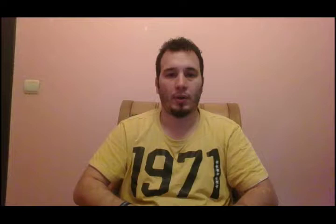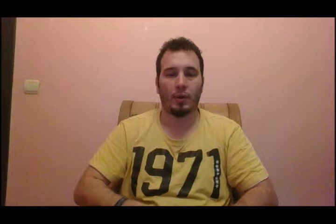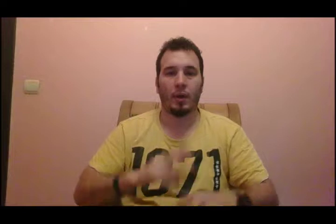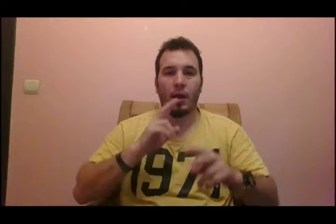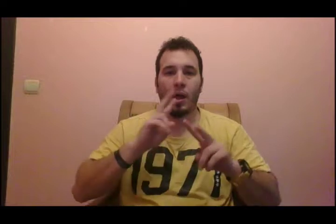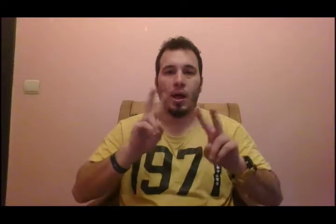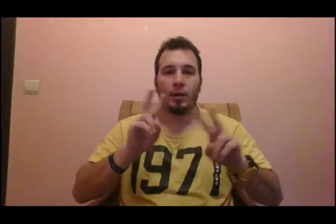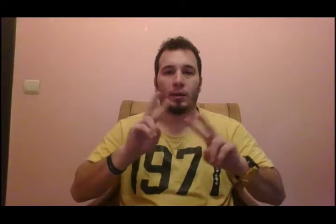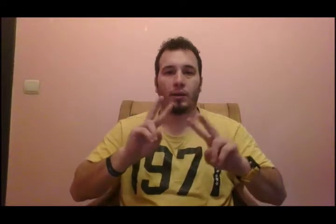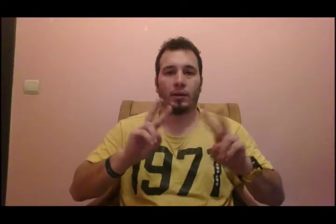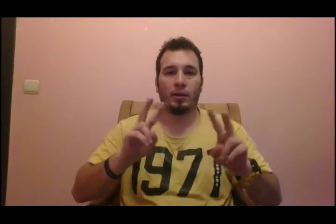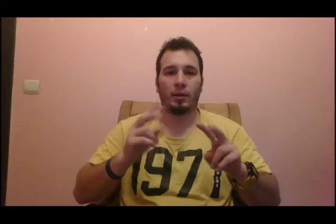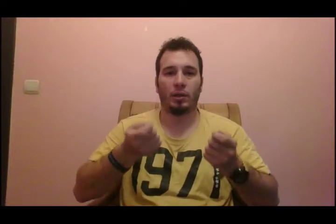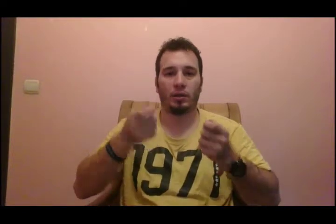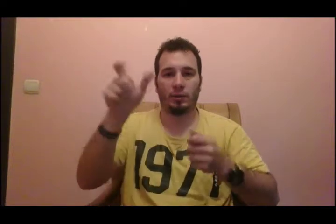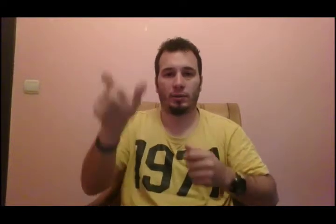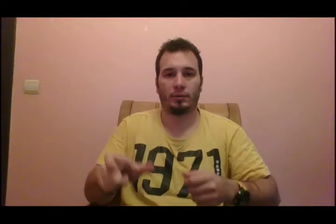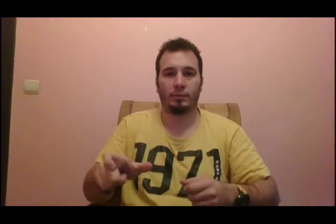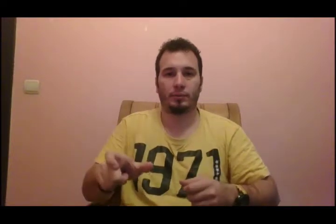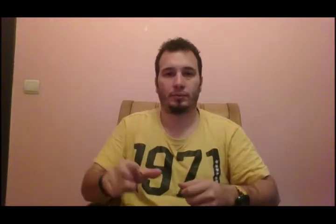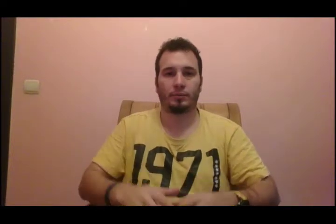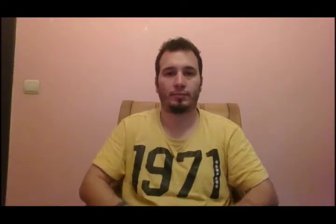electrician